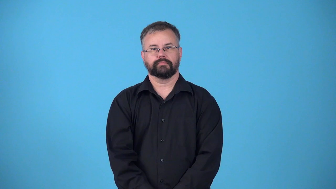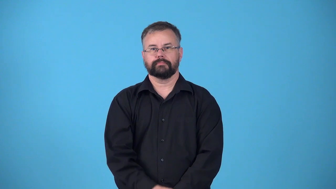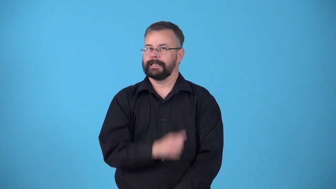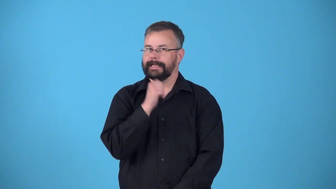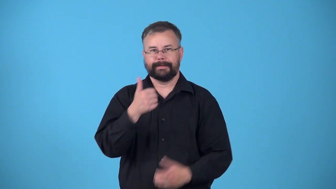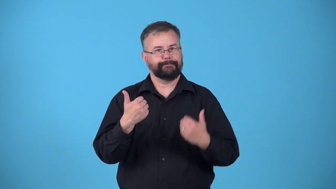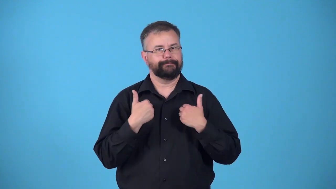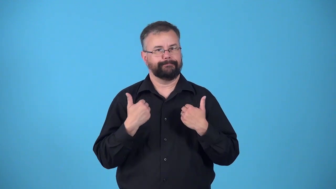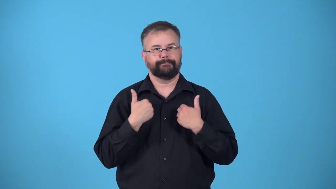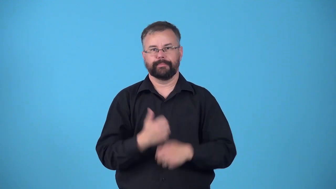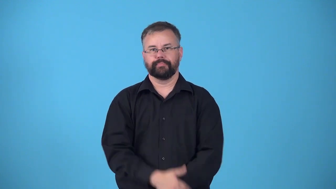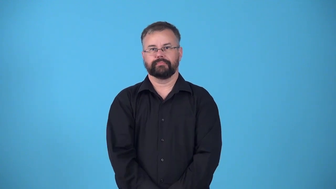go without,do without